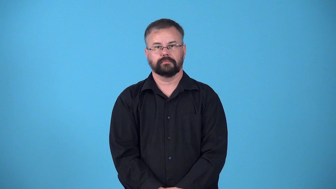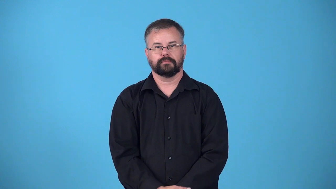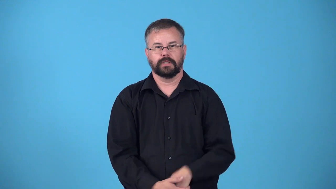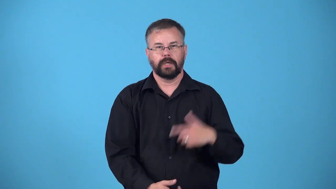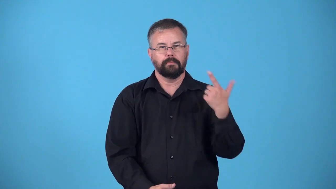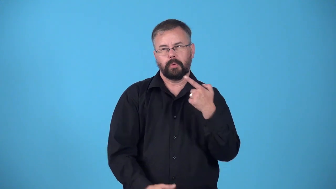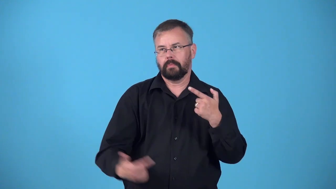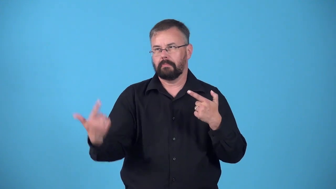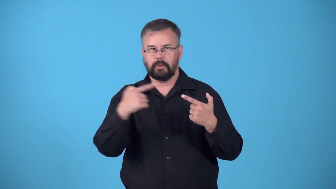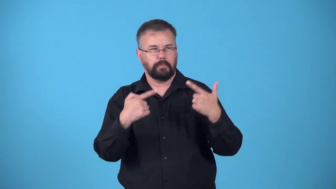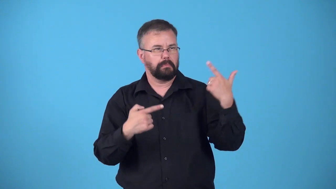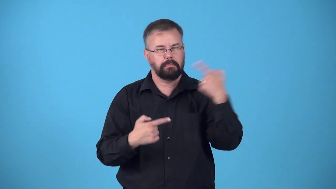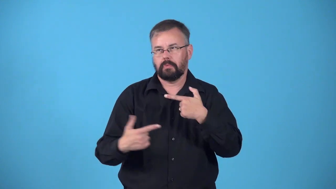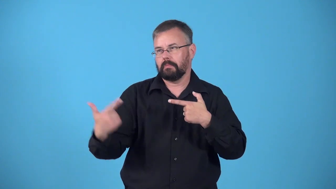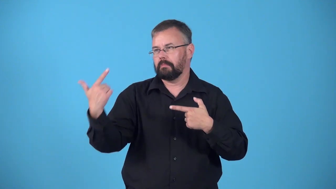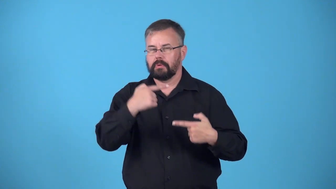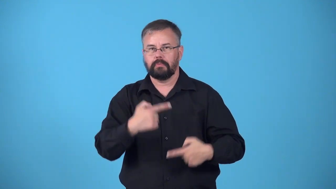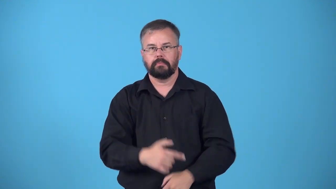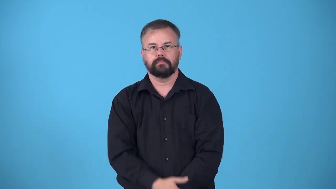exchange gunfire